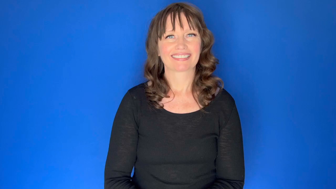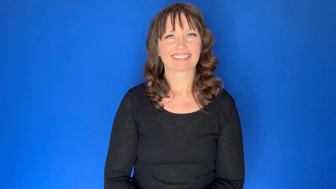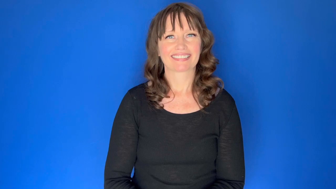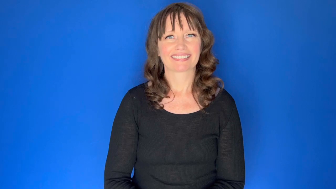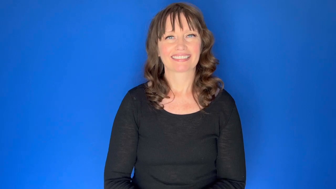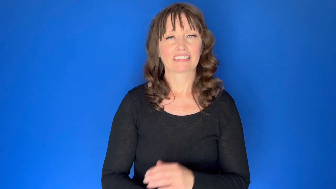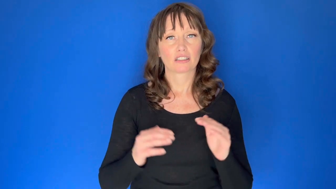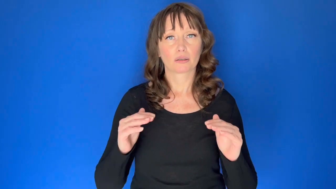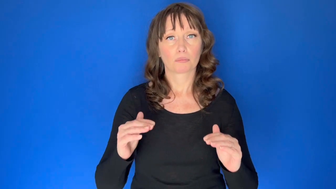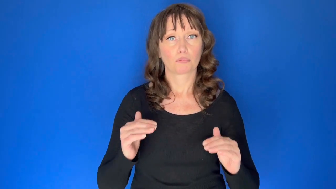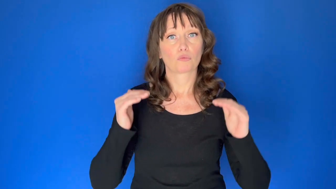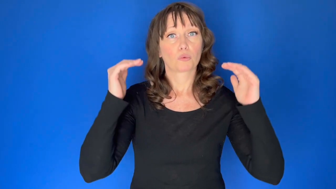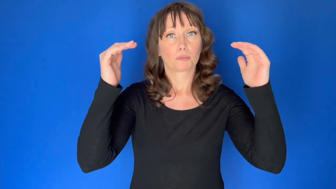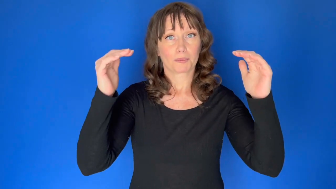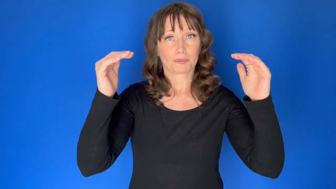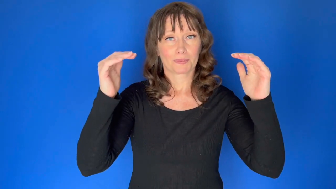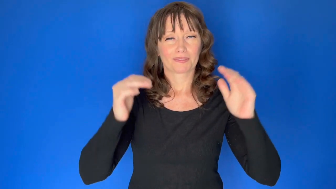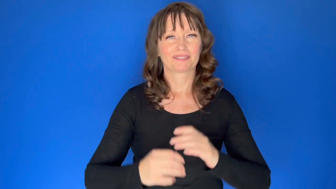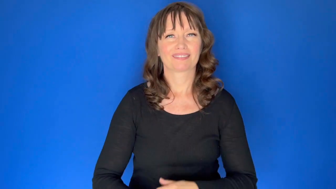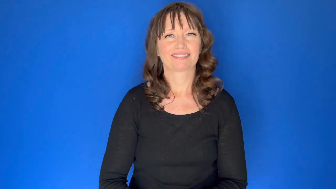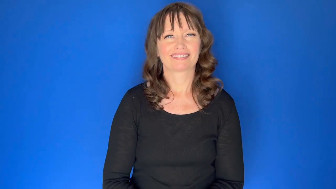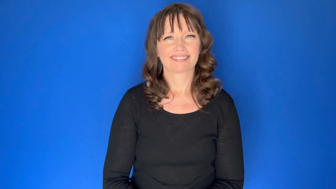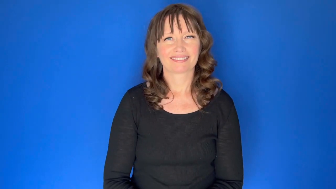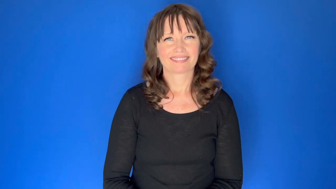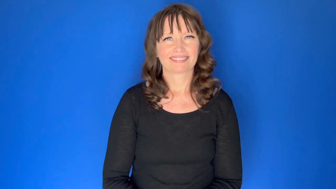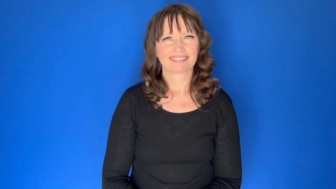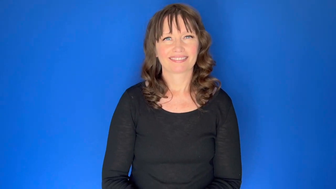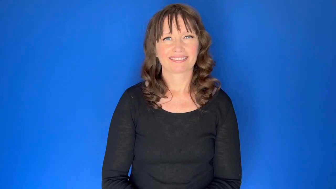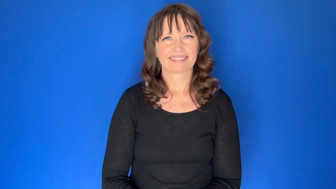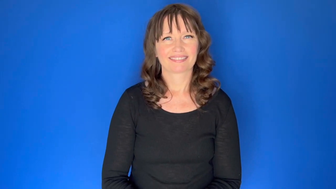promote